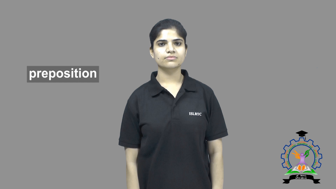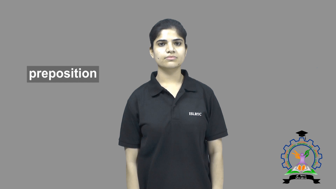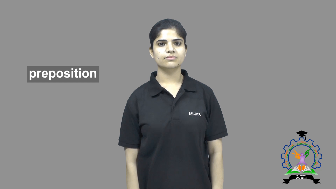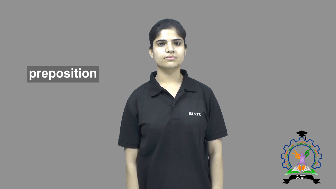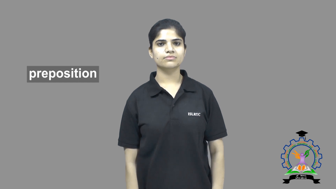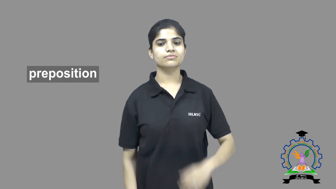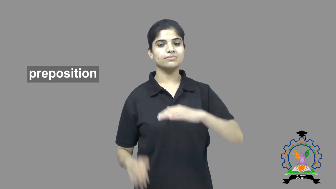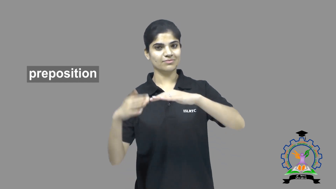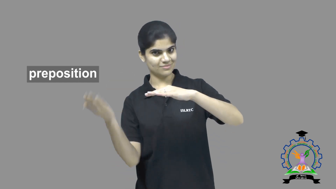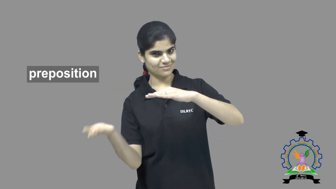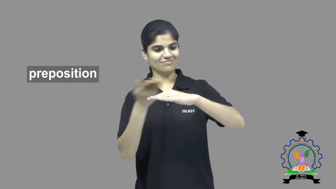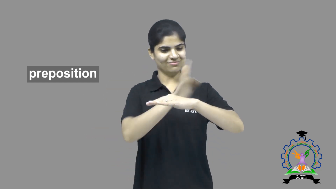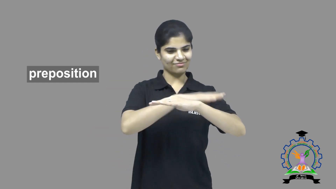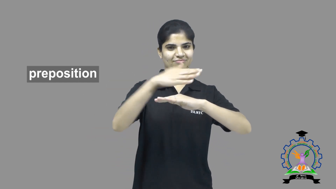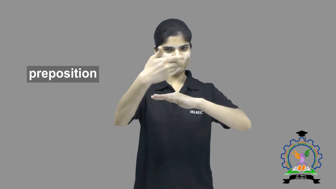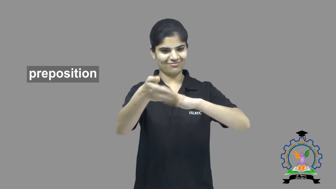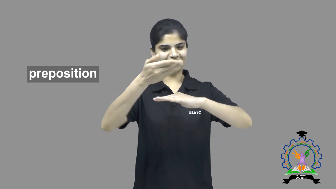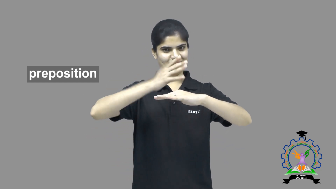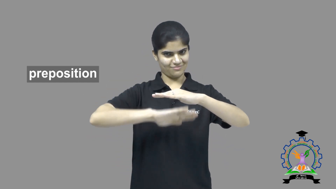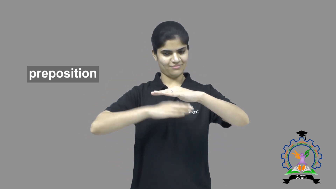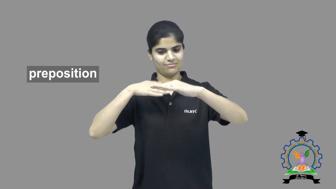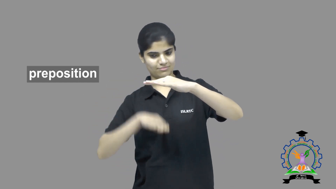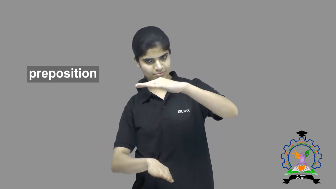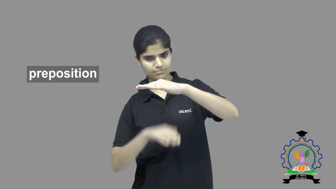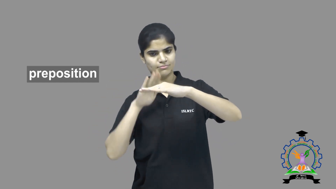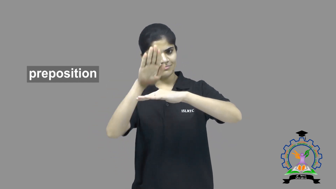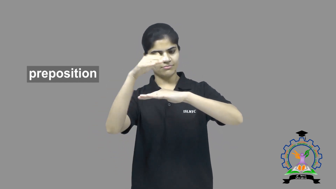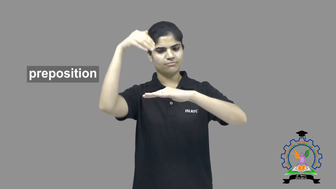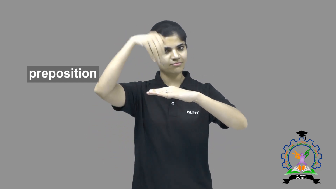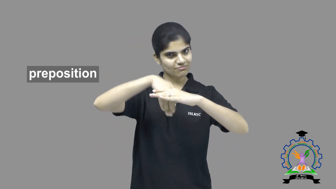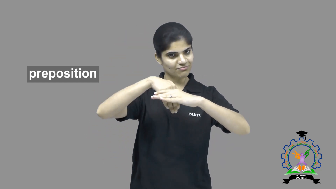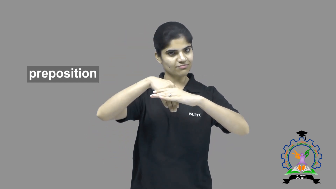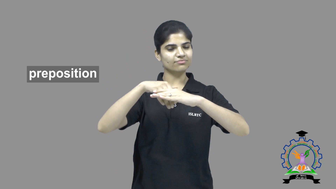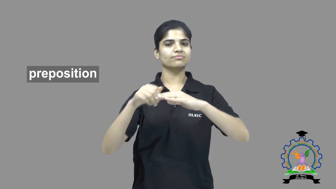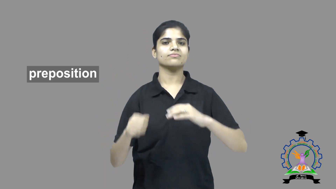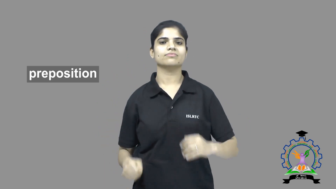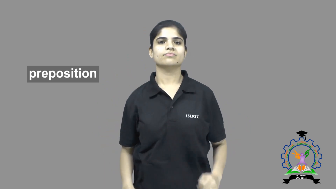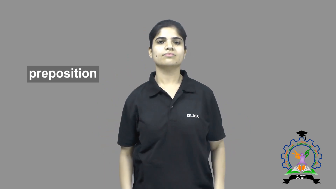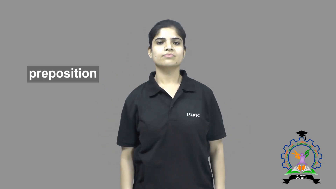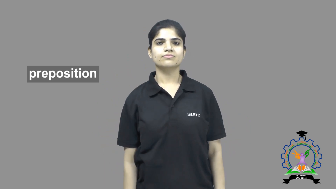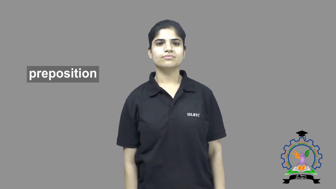preposition